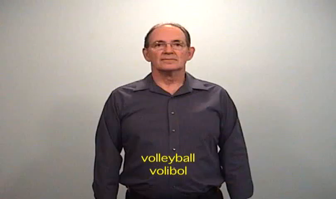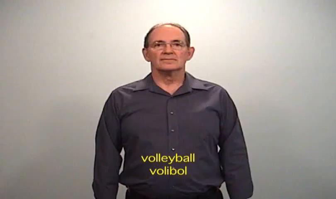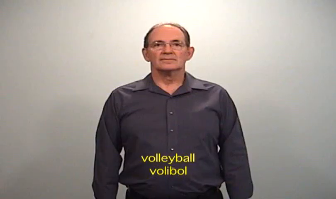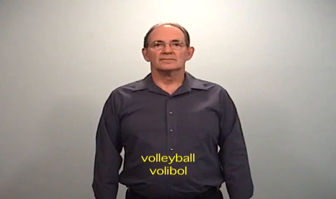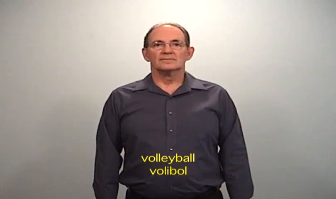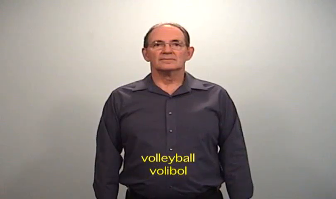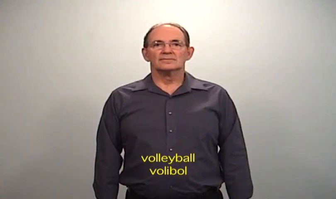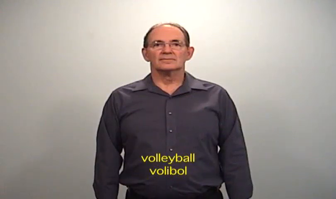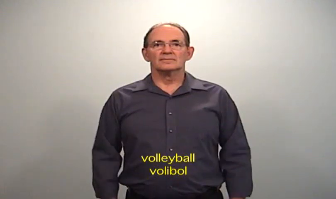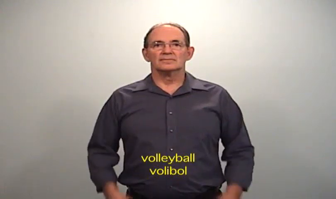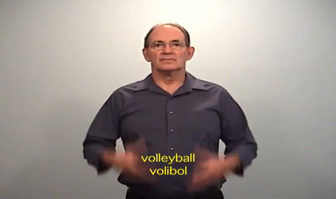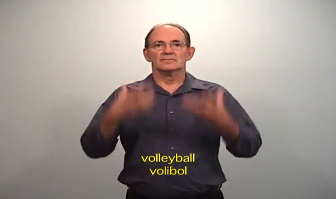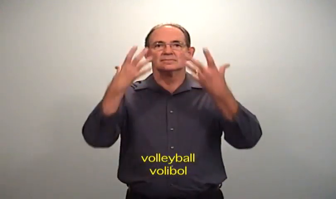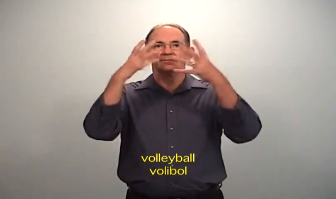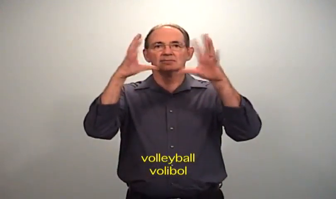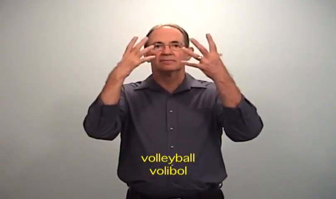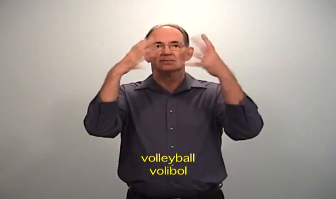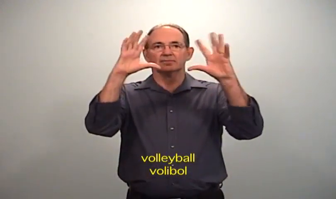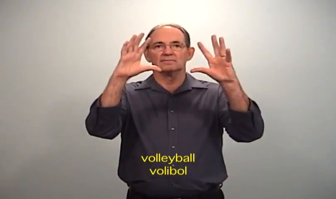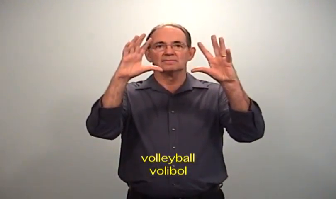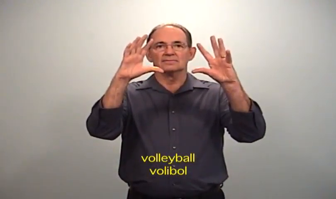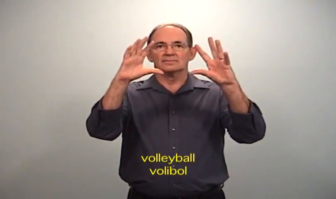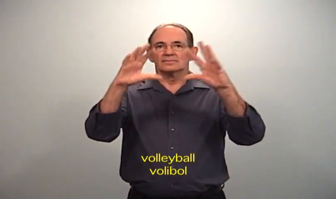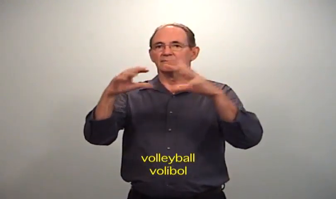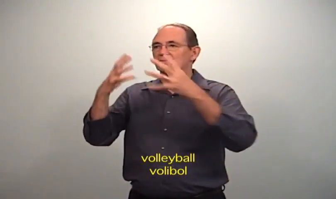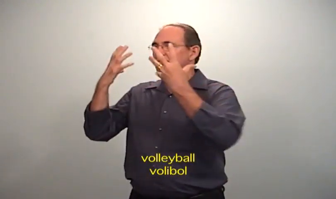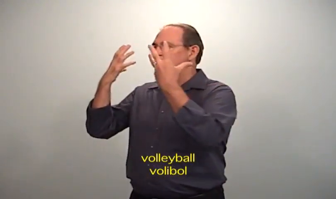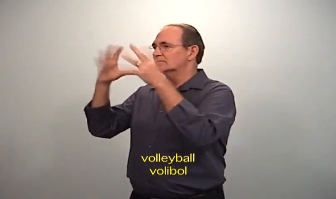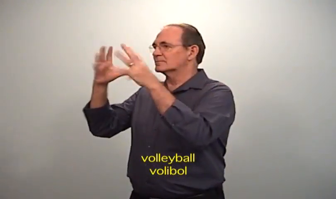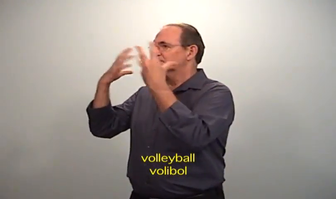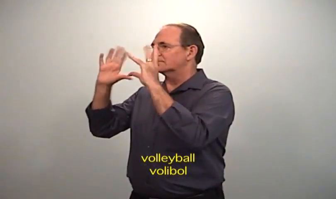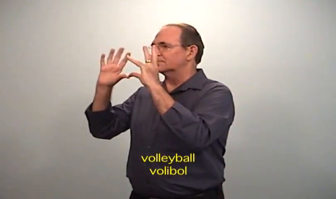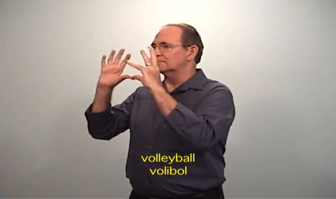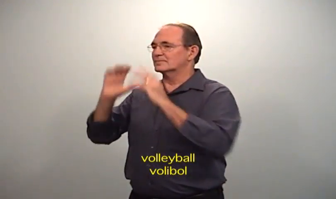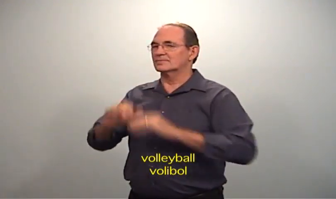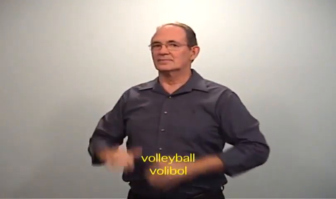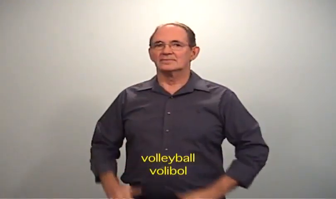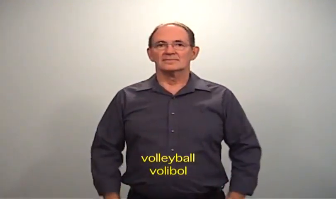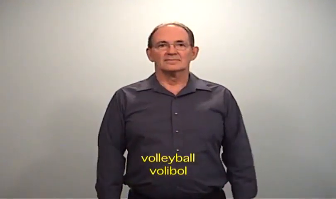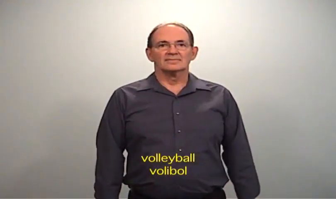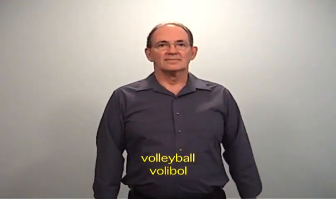Volleyball